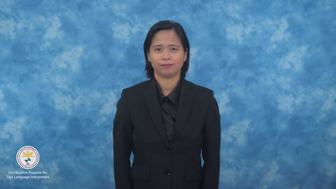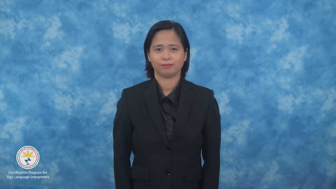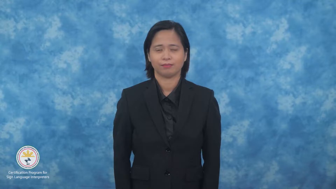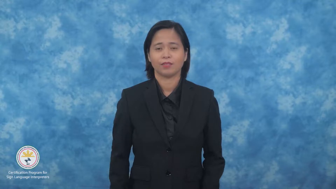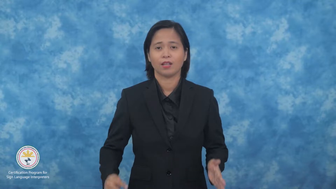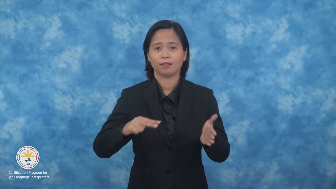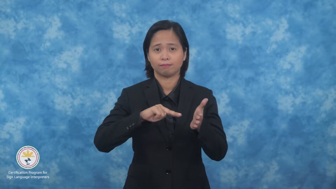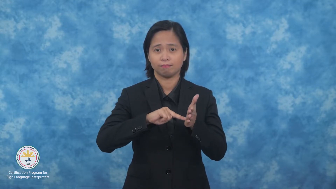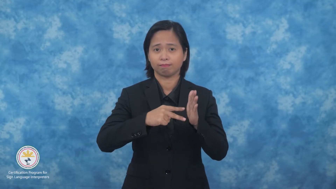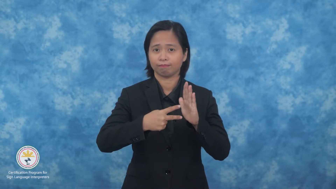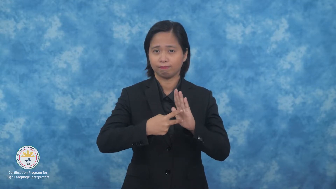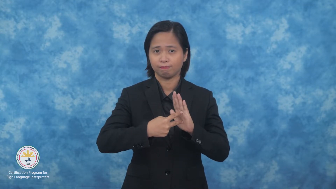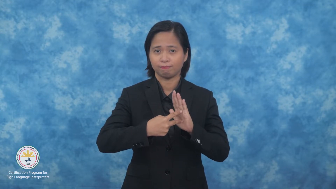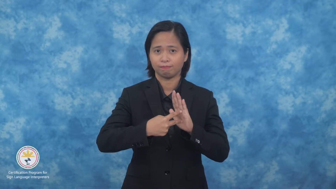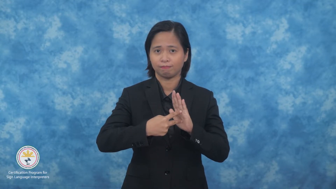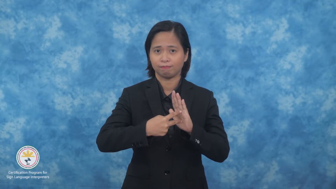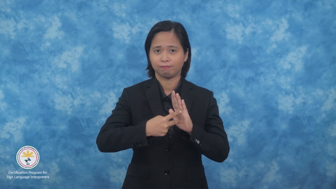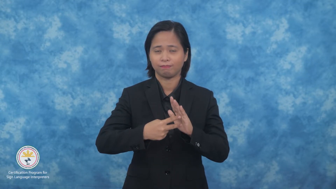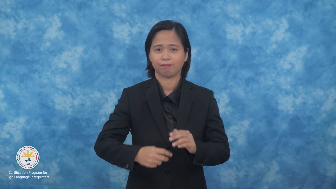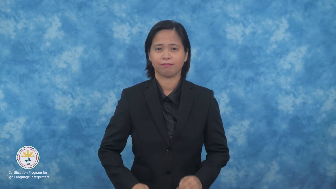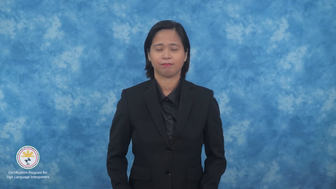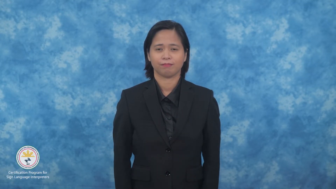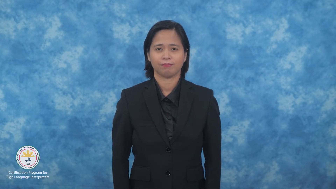Meaning